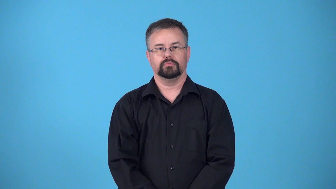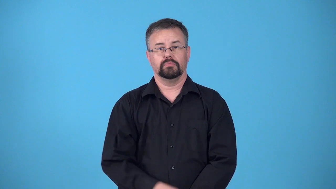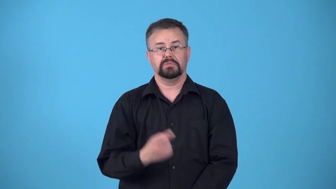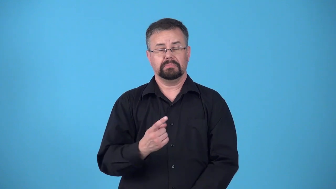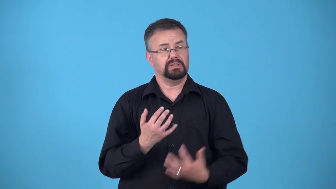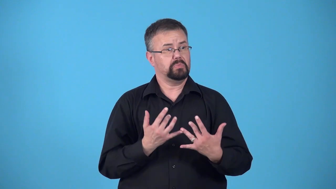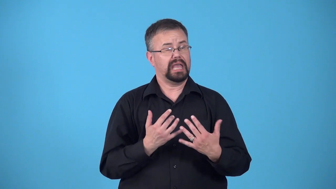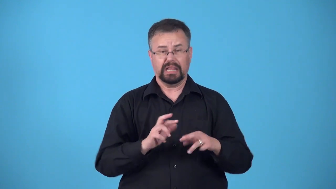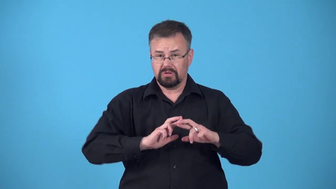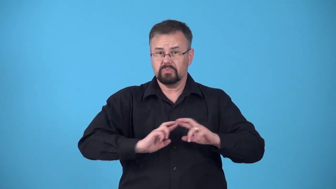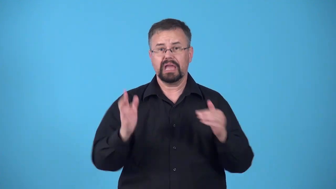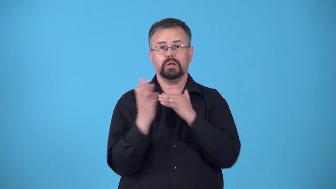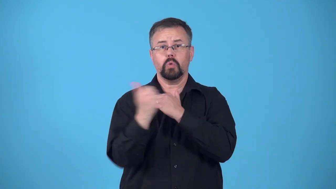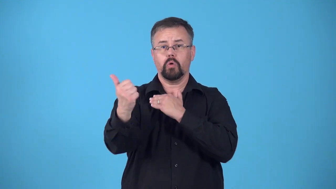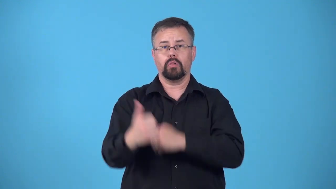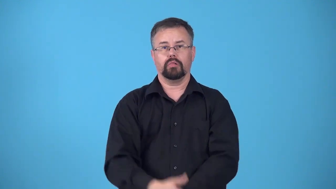waiting in the wings